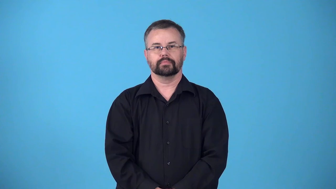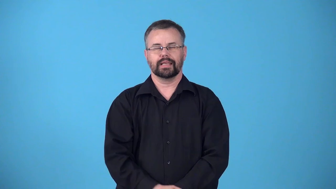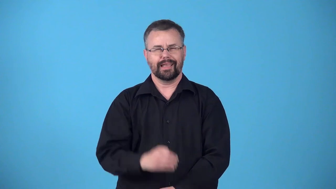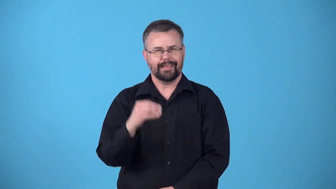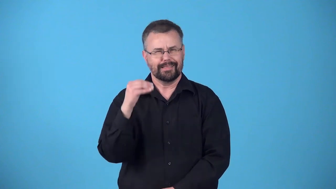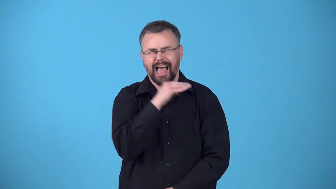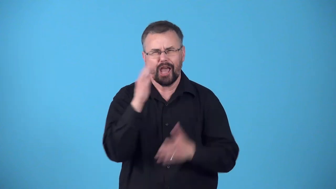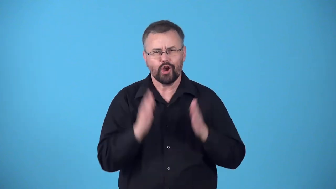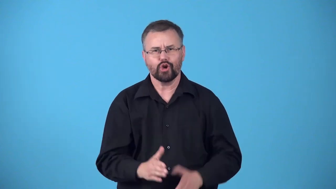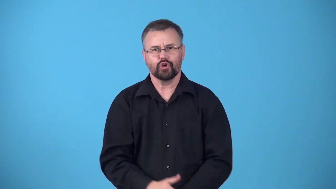bald faced liar, barefaced liar